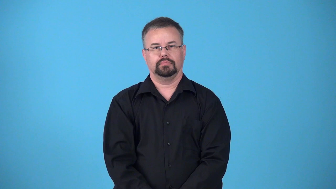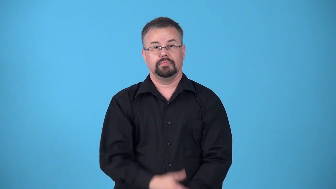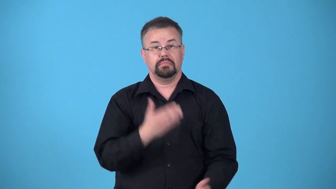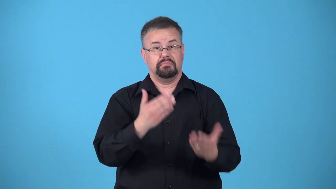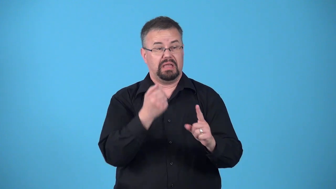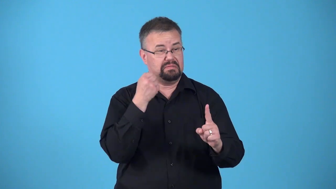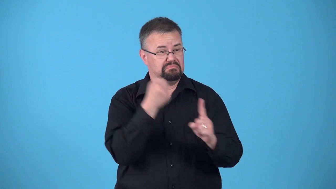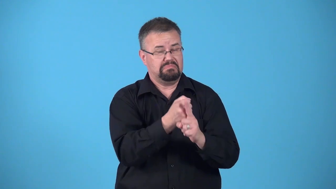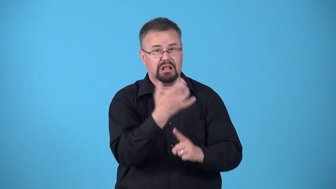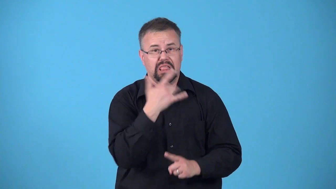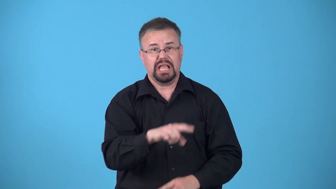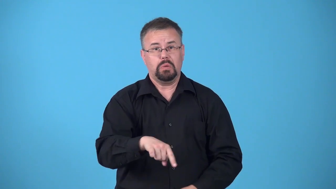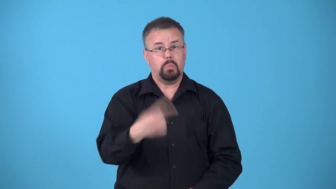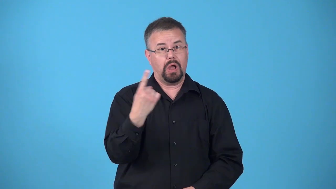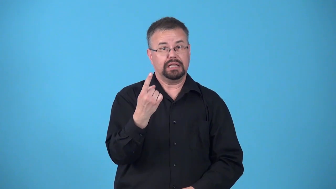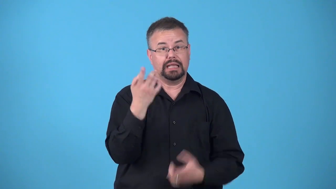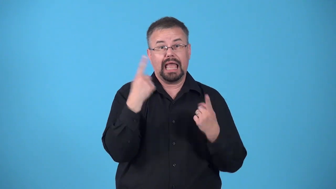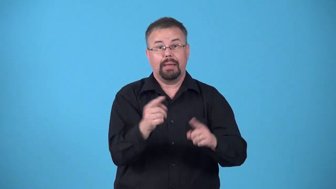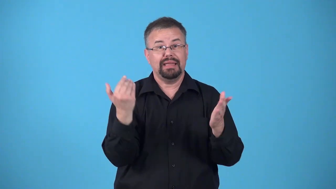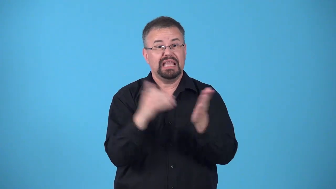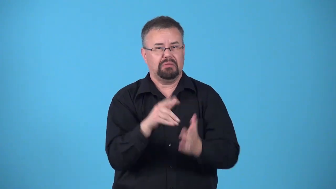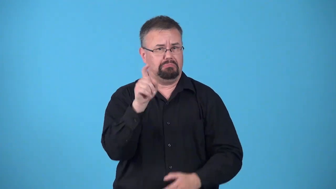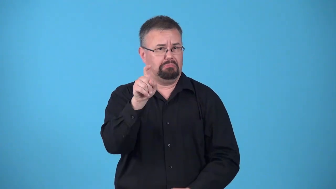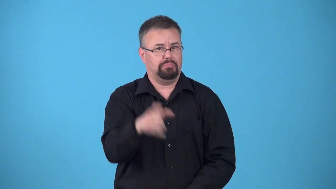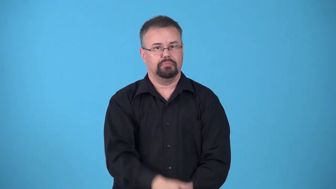lightning never strikes the same place twice